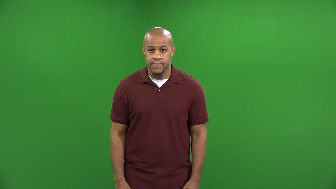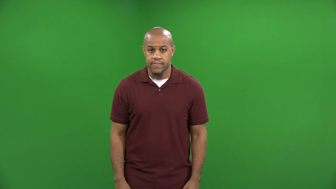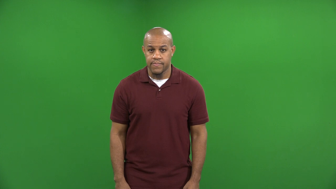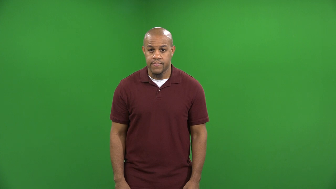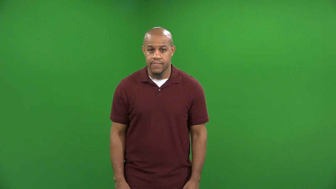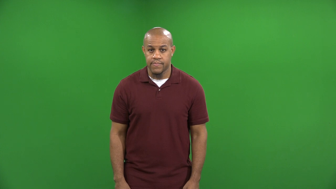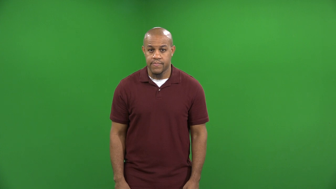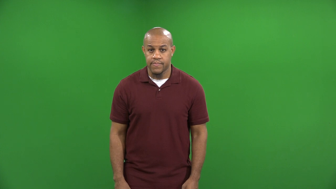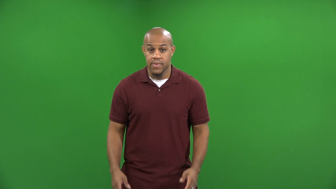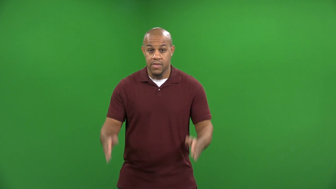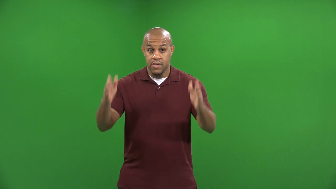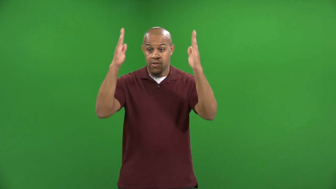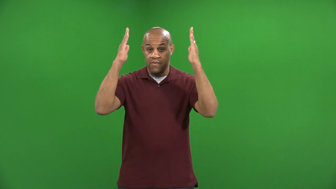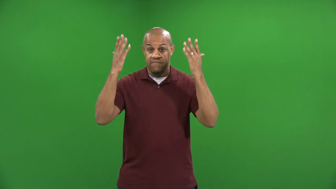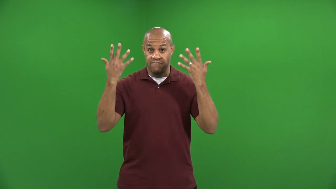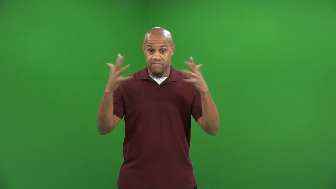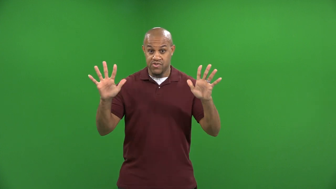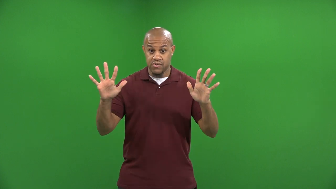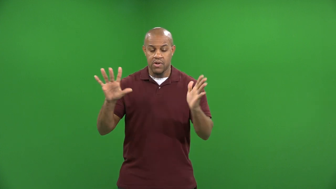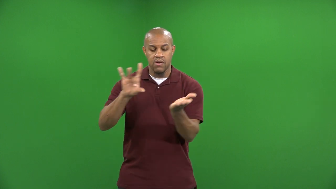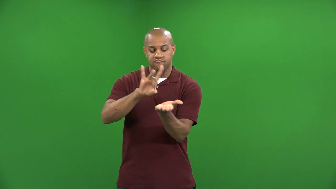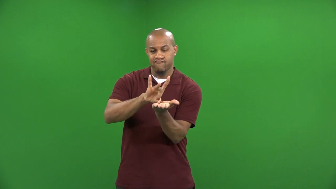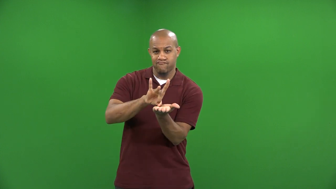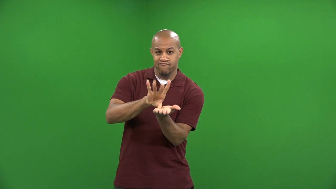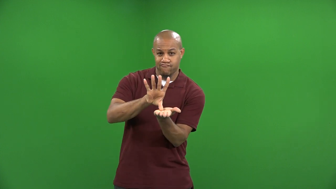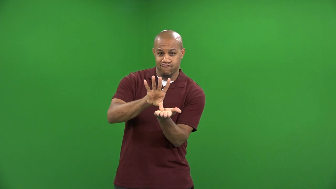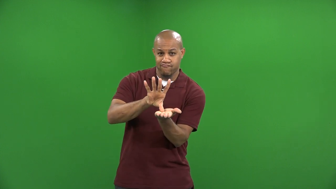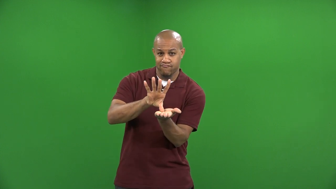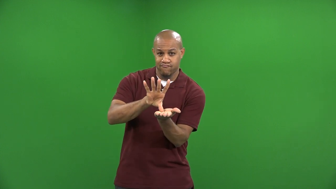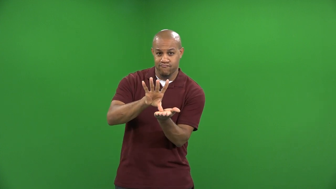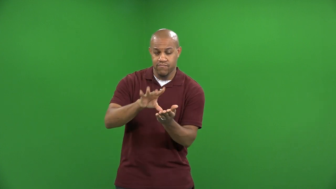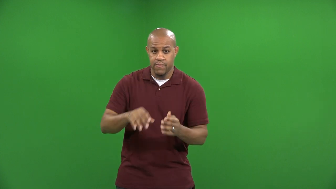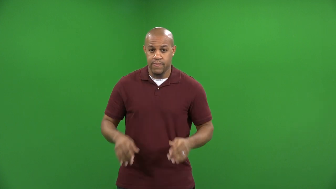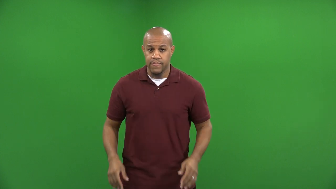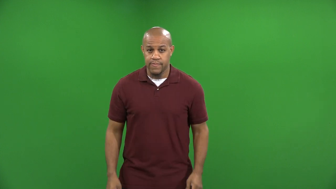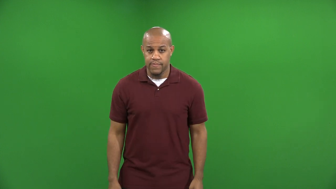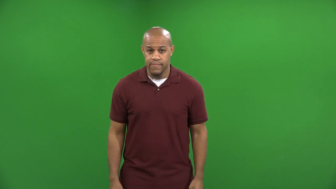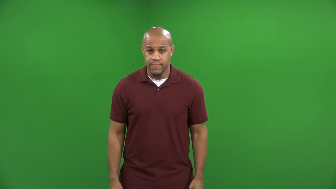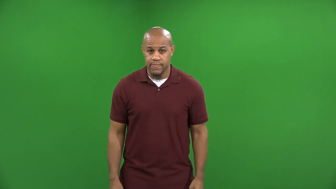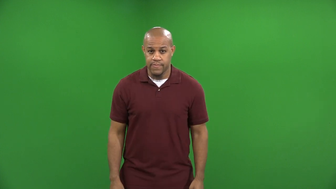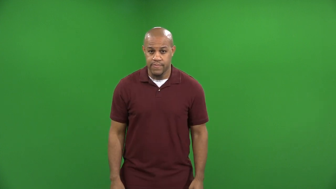Point after touchdown